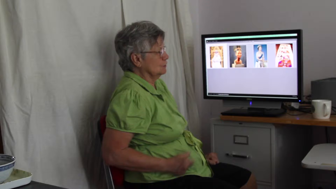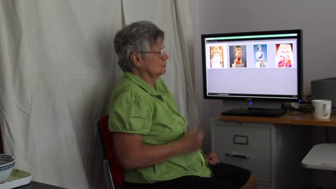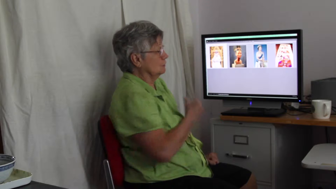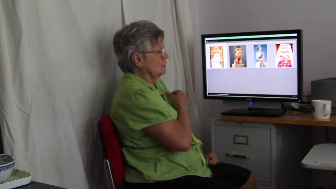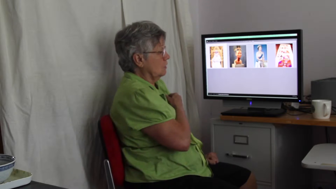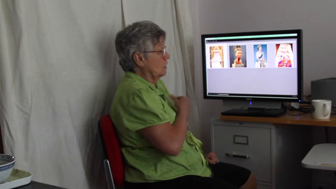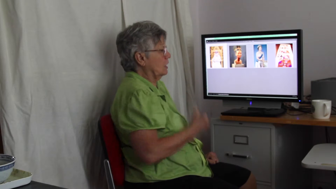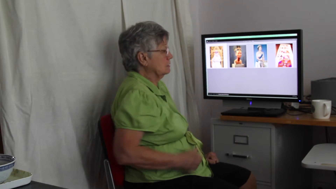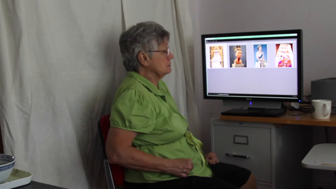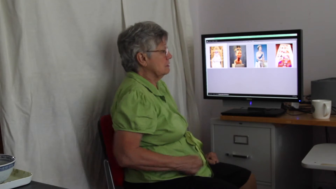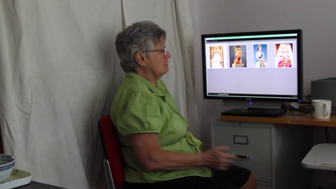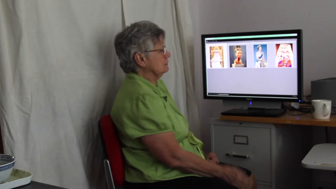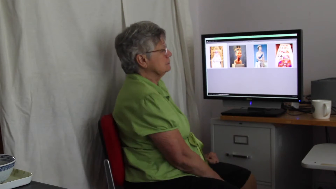QUEEN